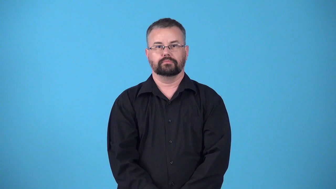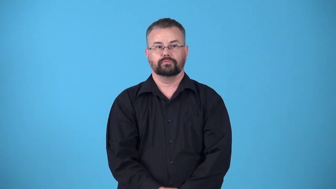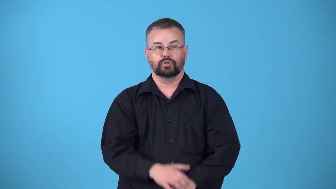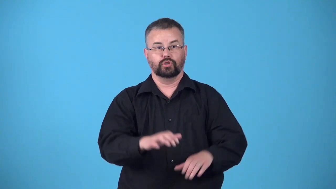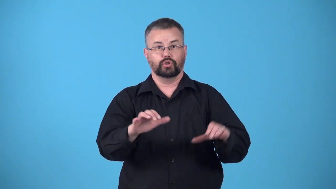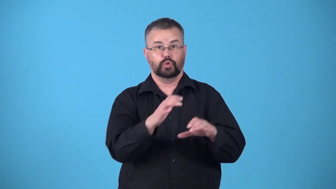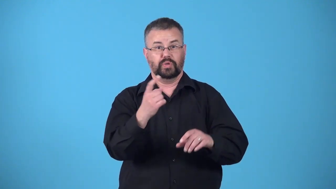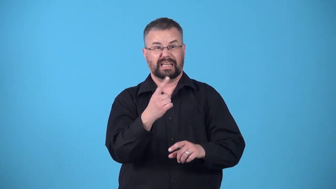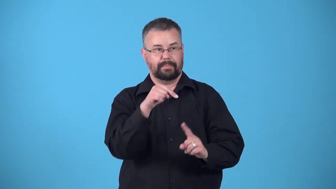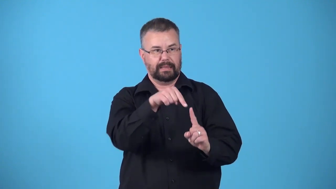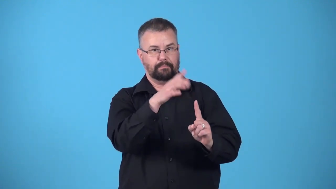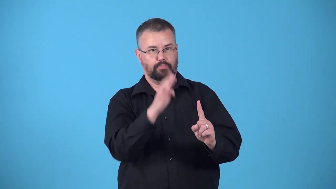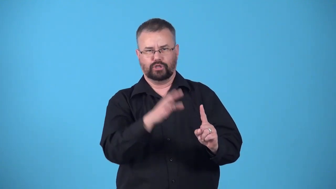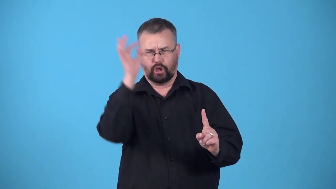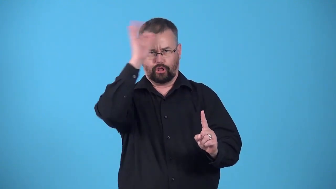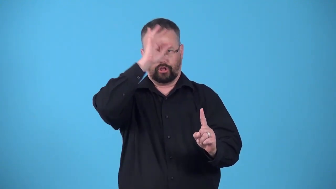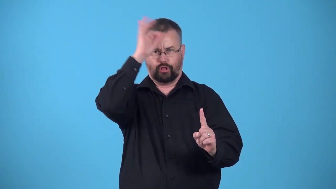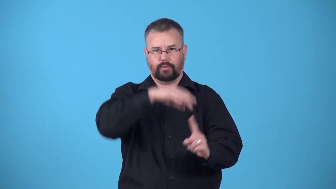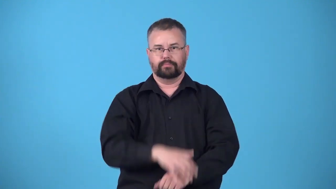behind someone's back